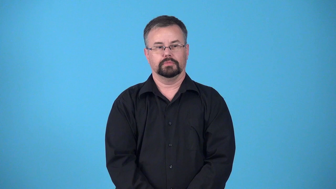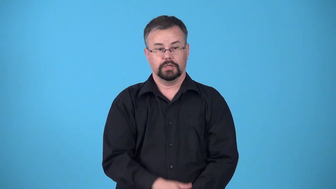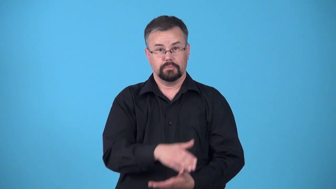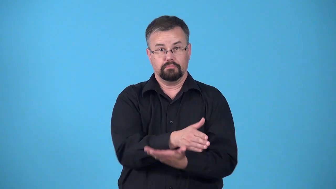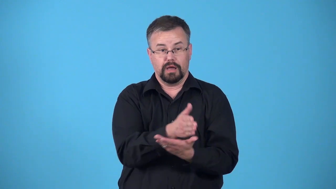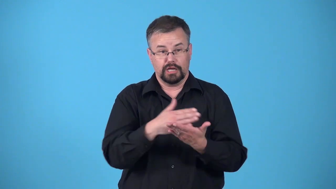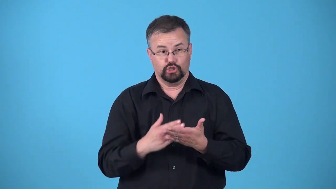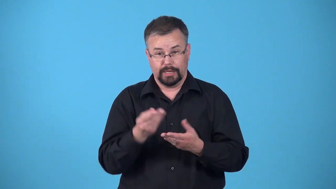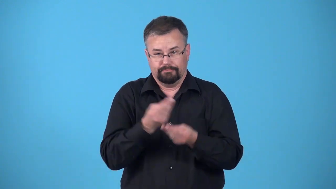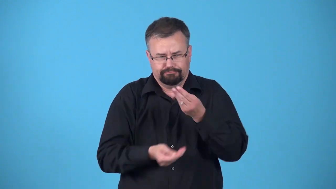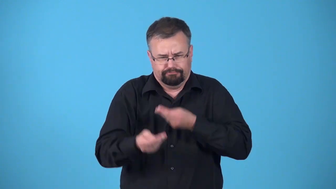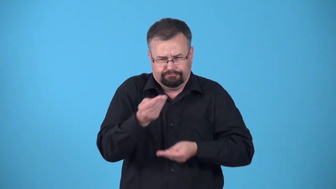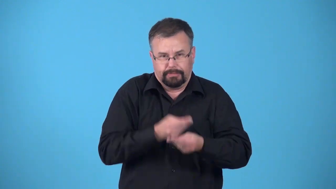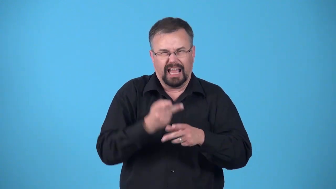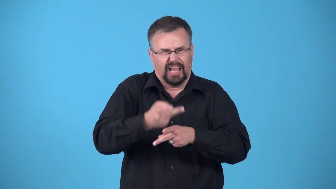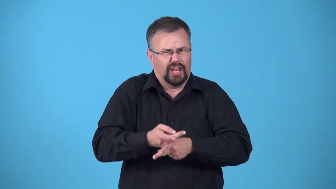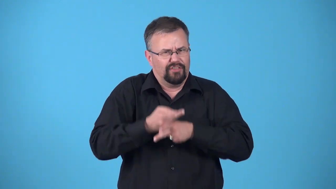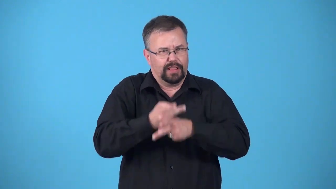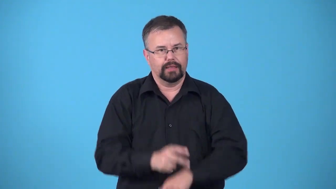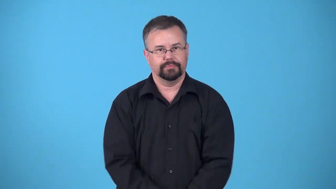stretch a dollar